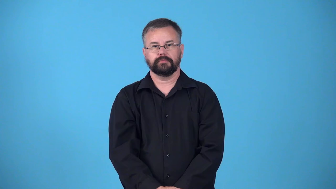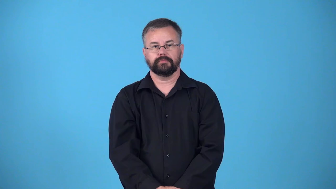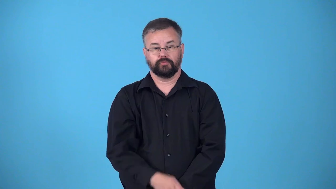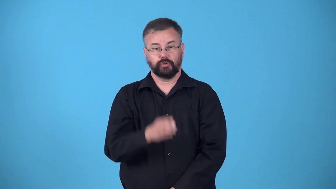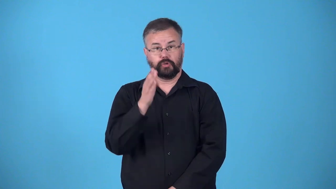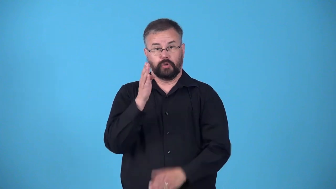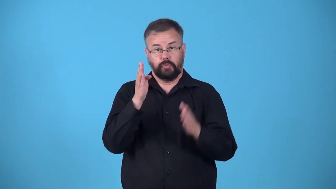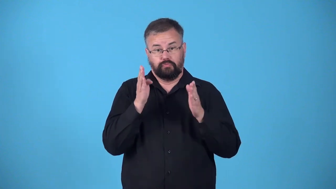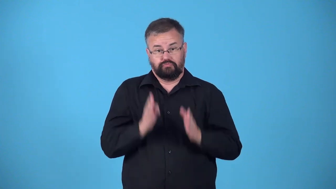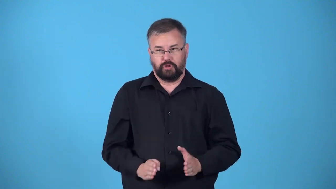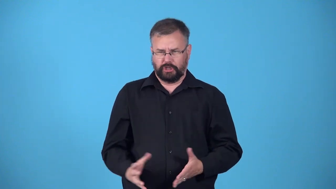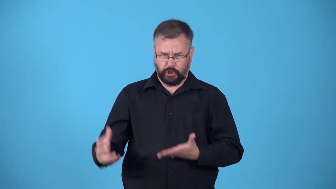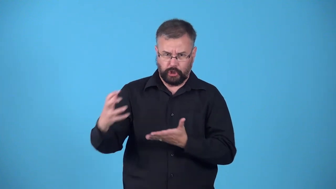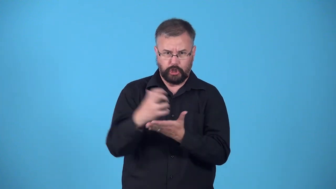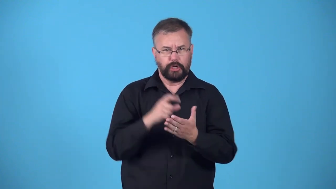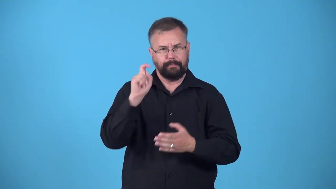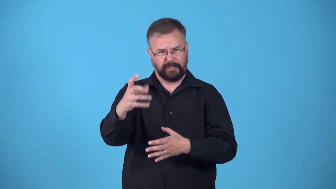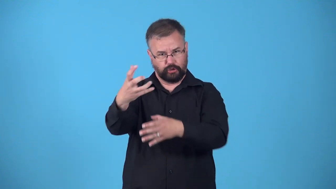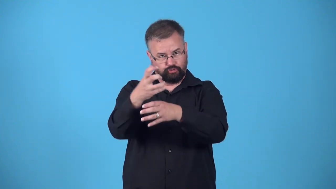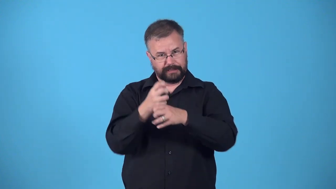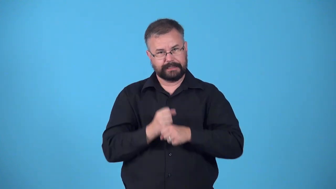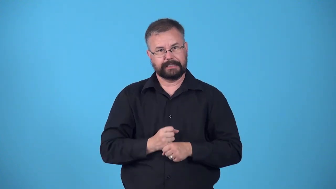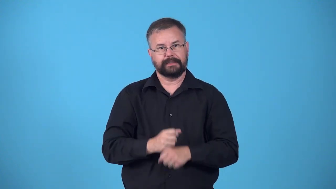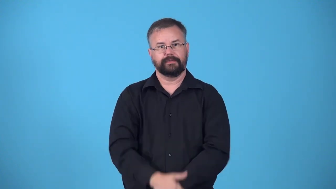due